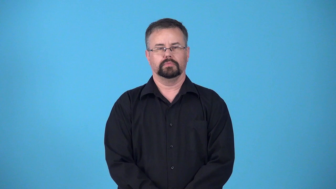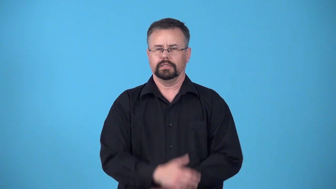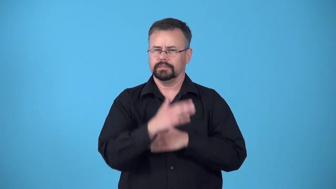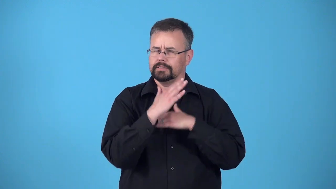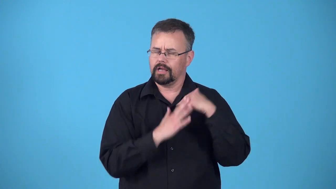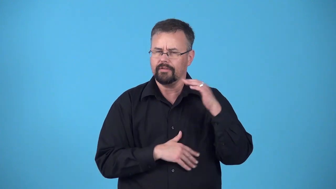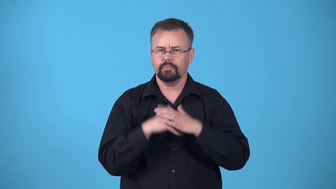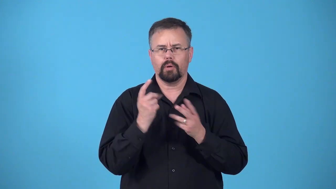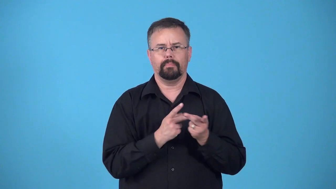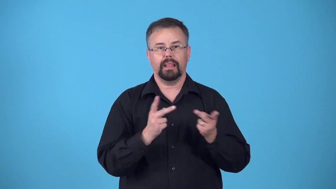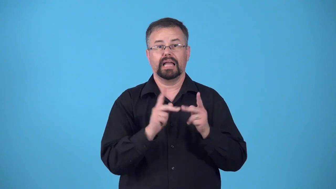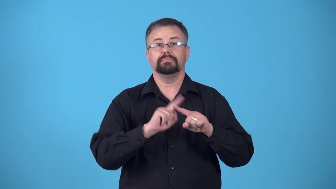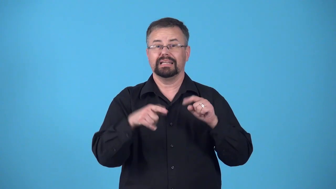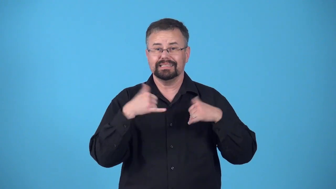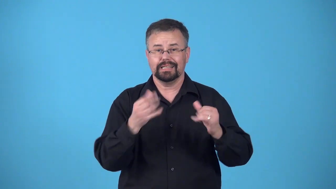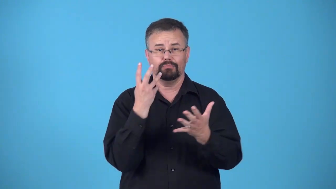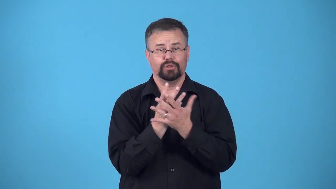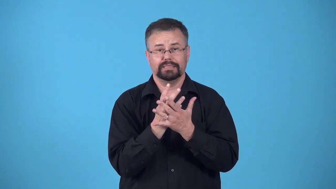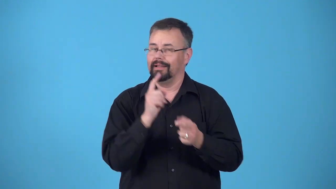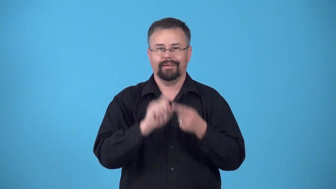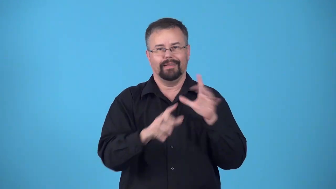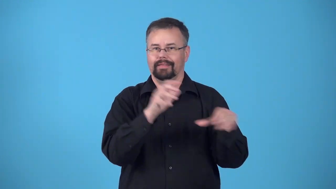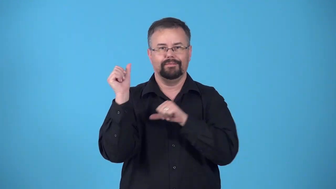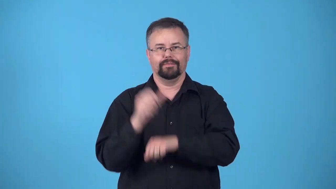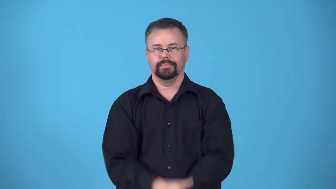walled garden